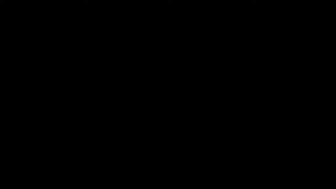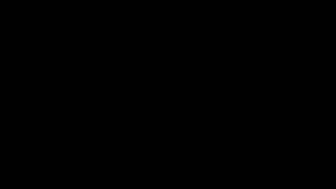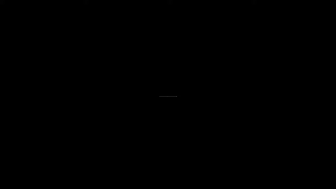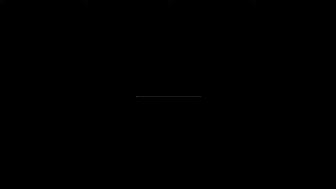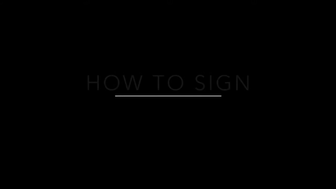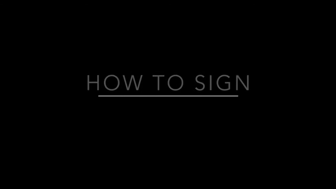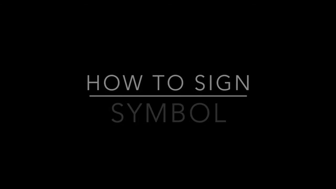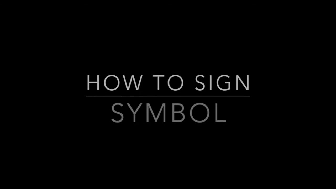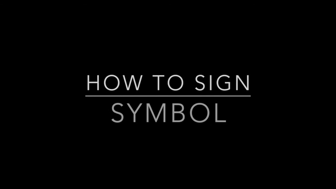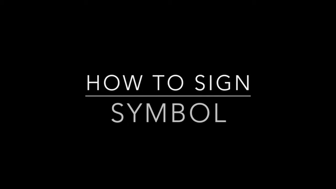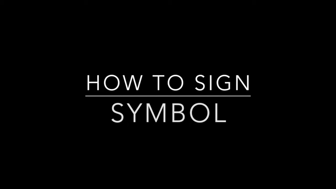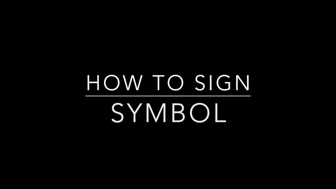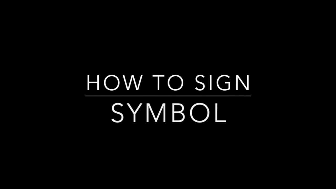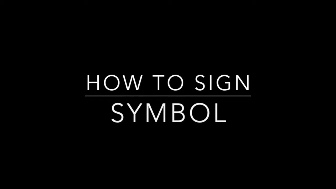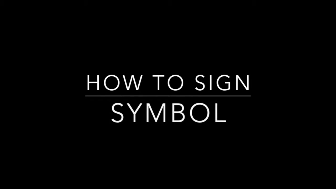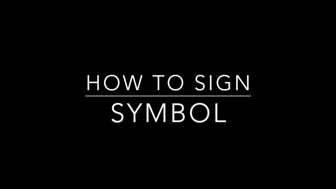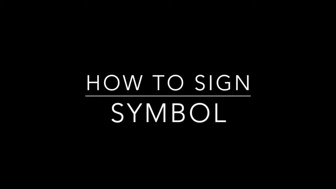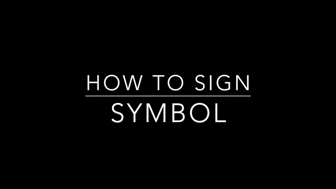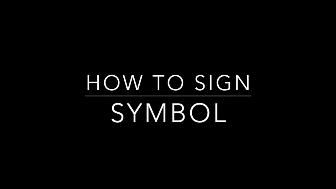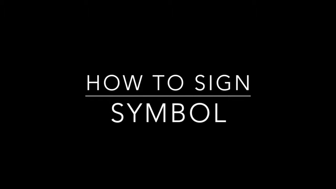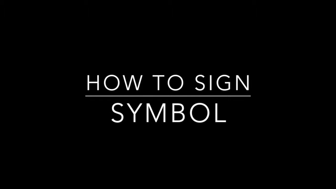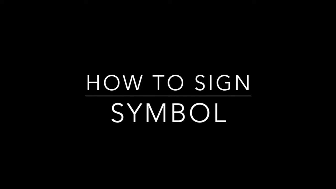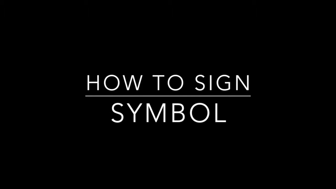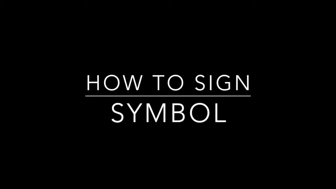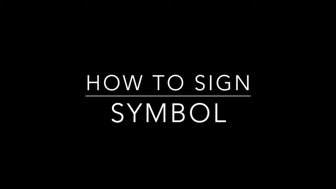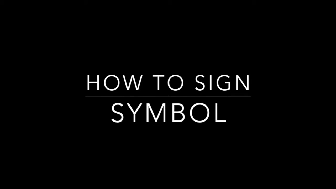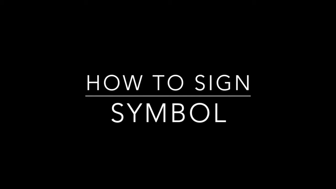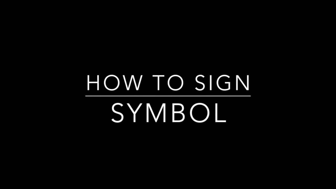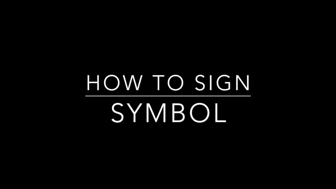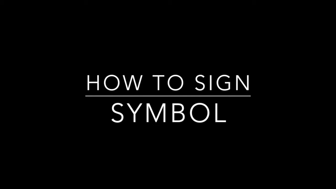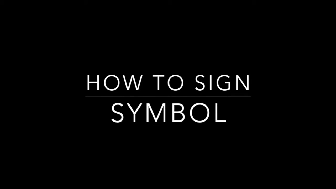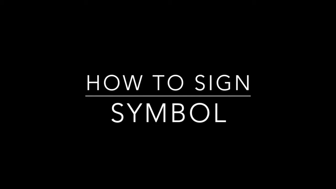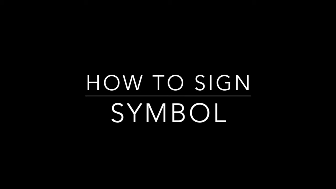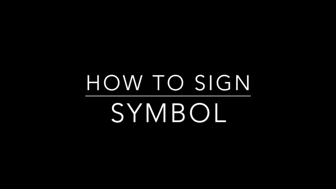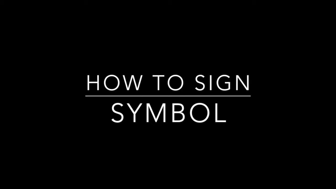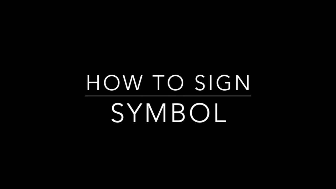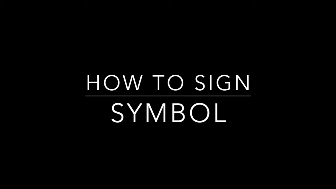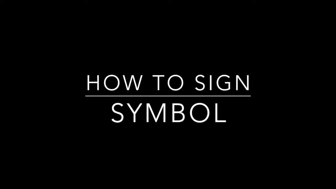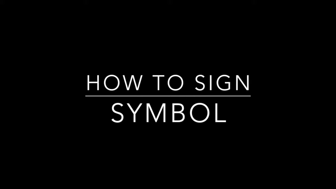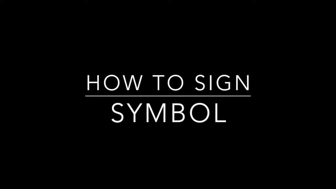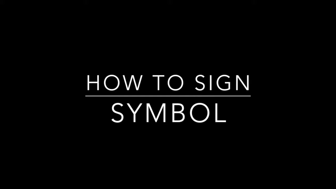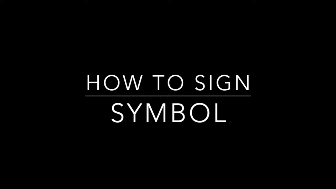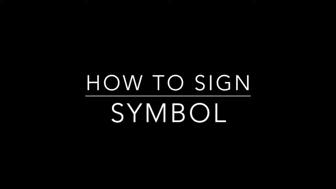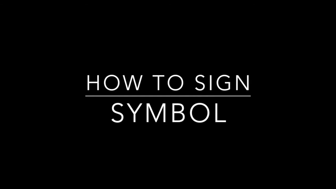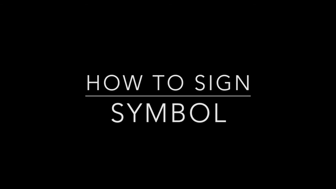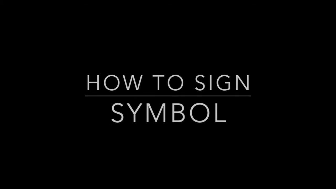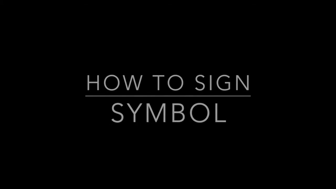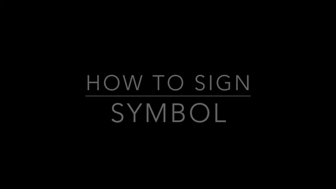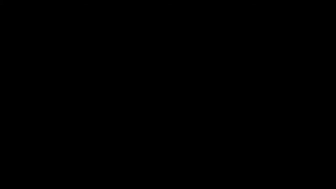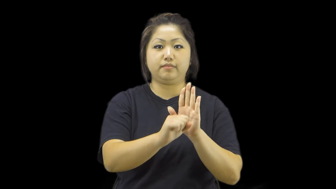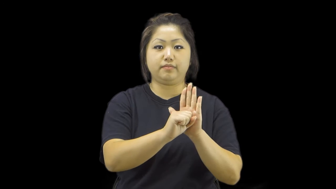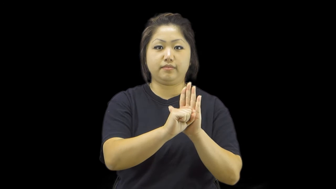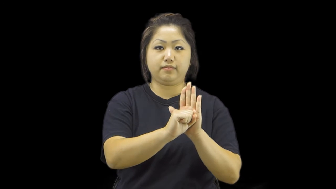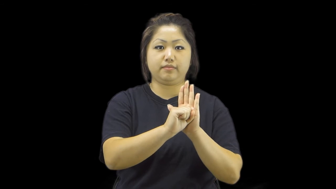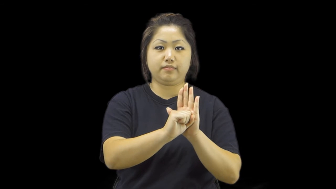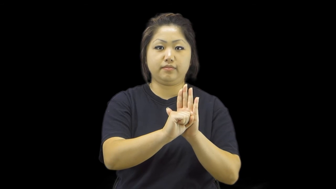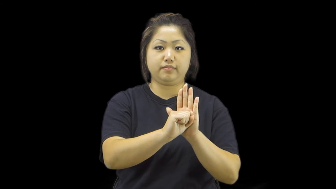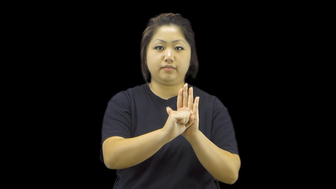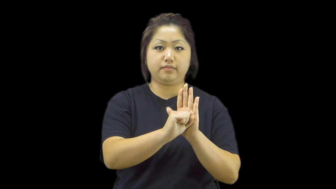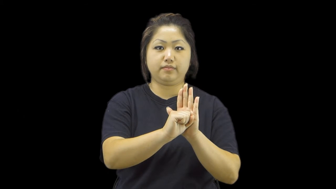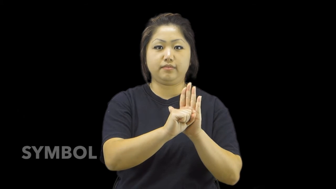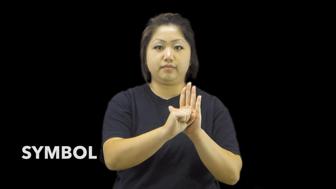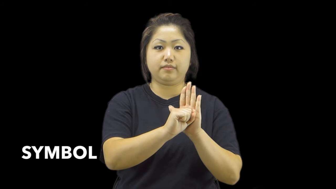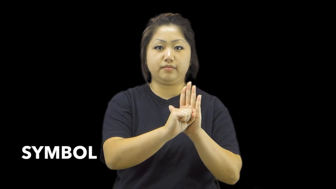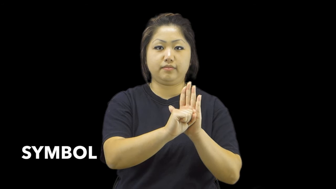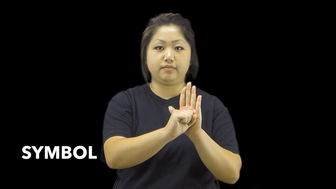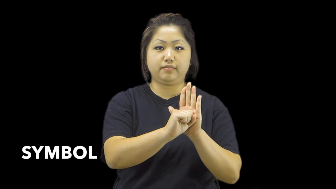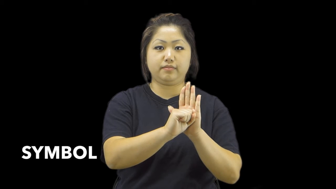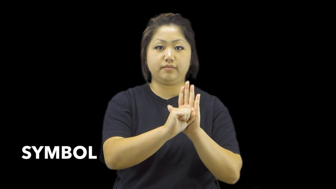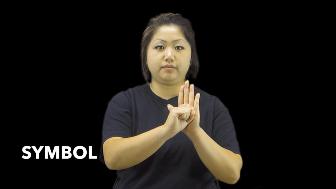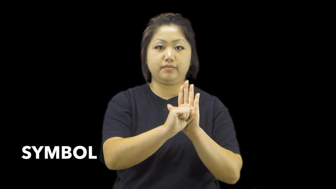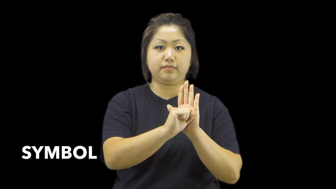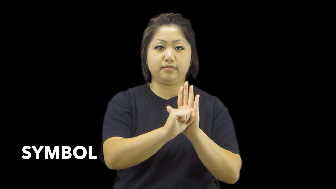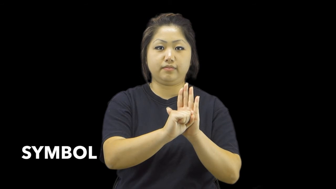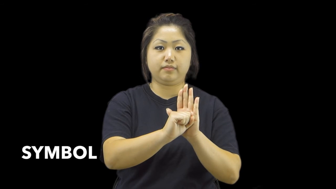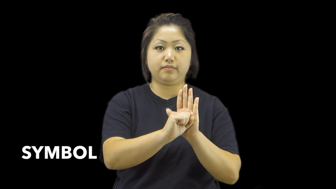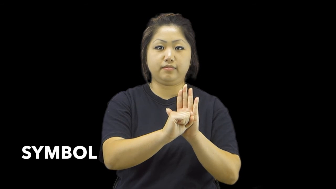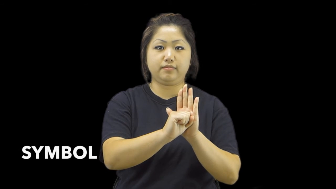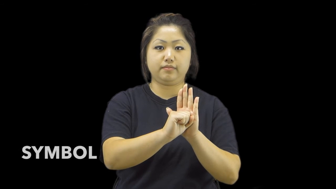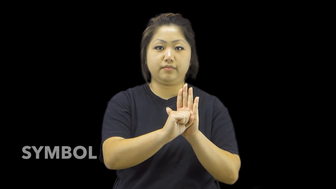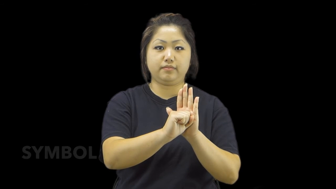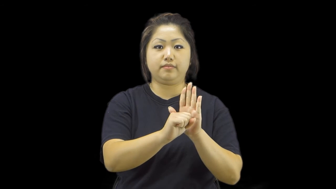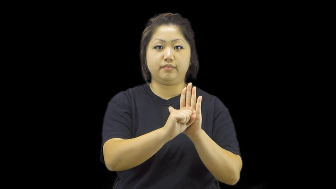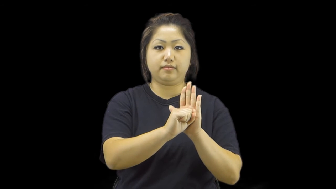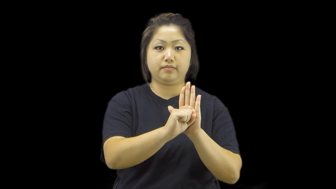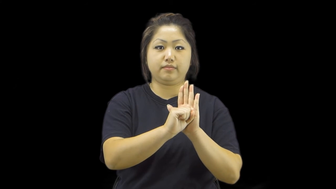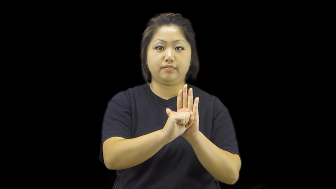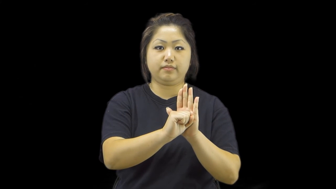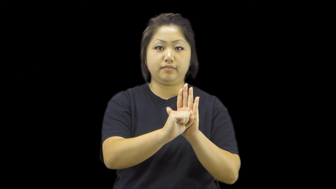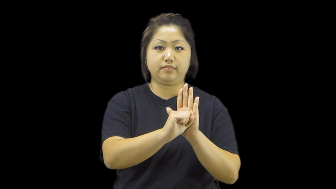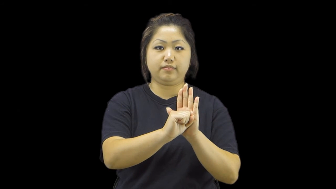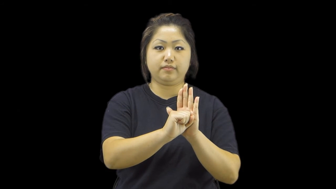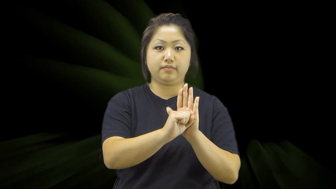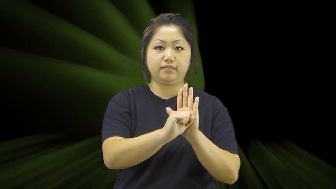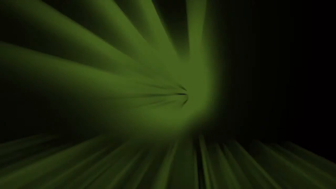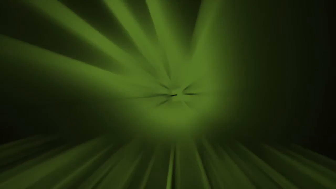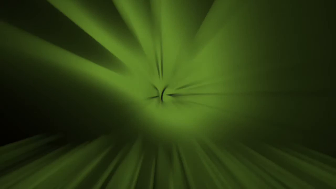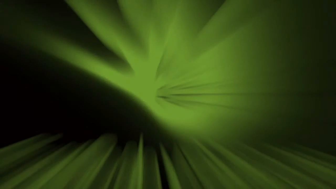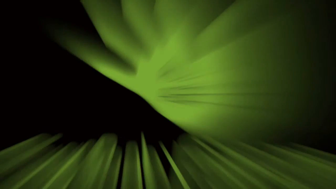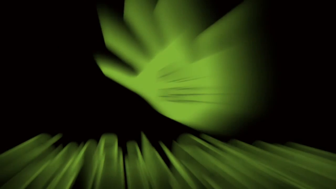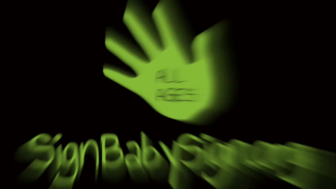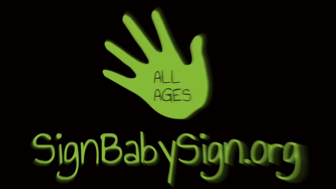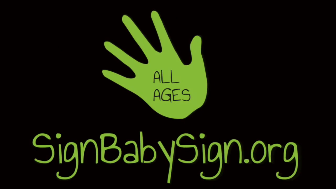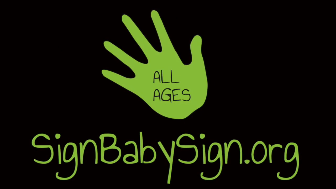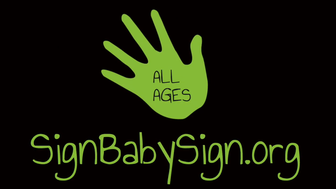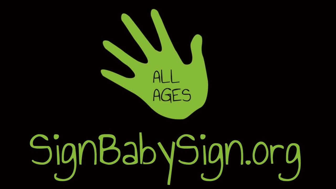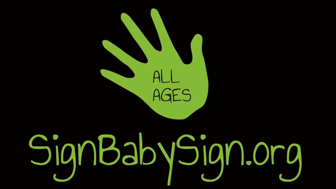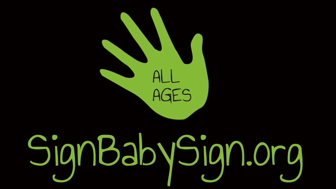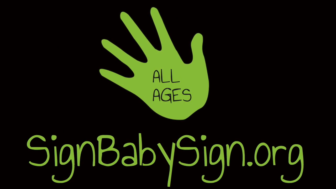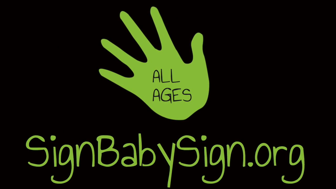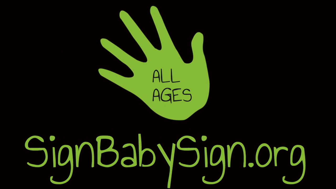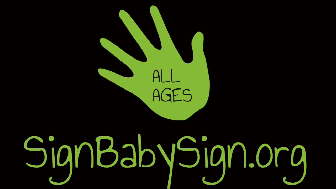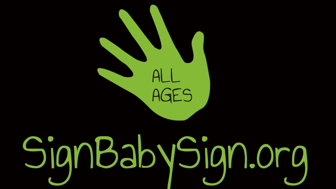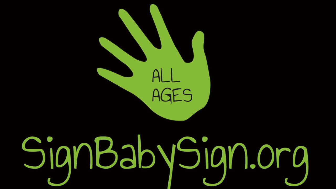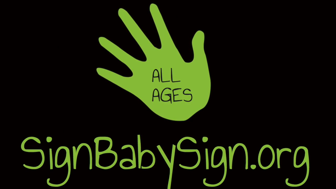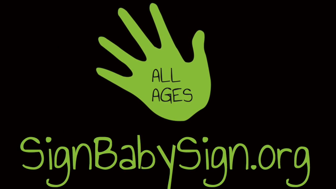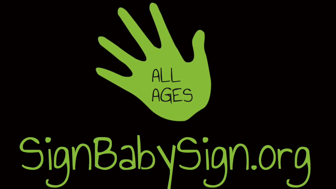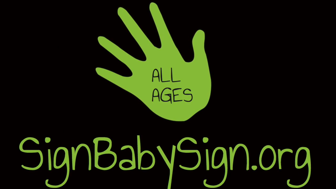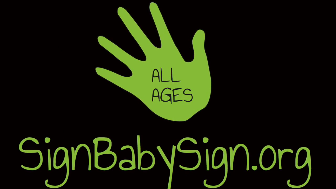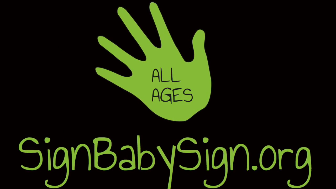Symbol